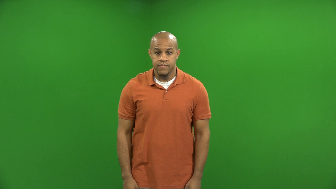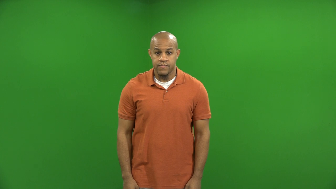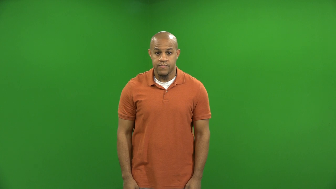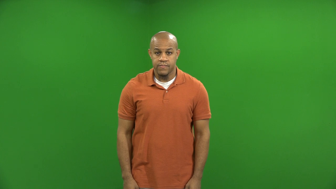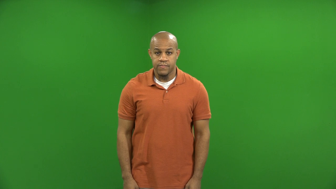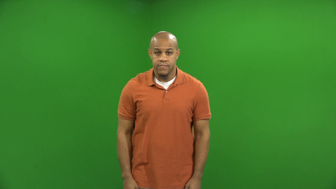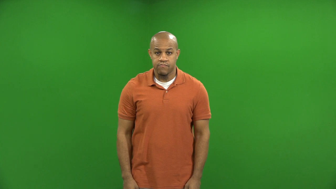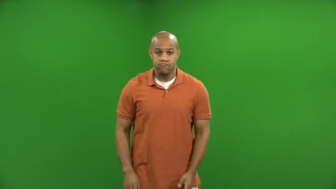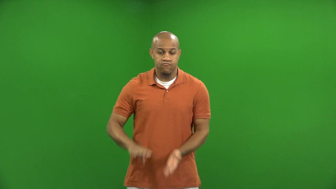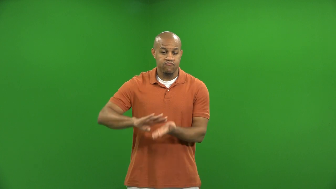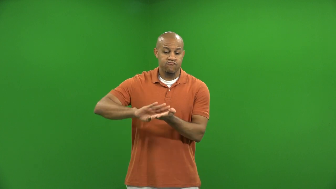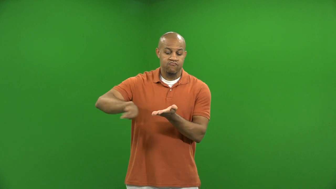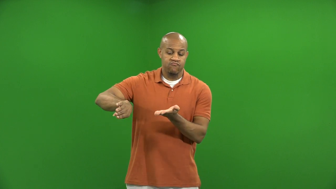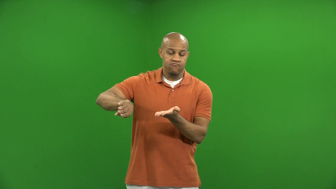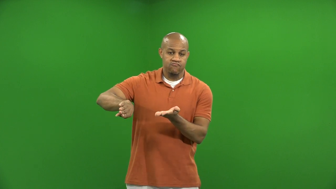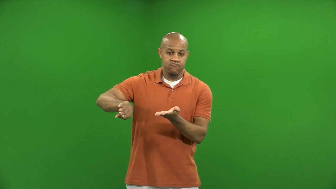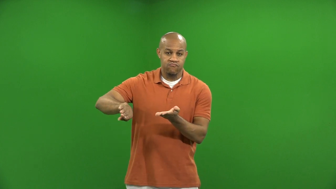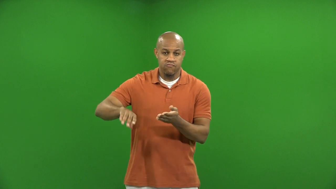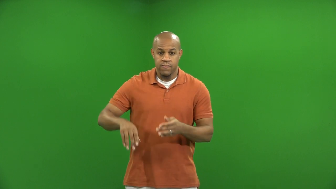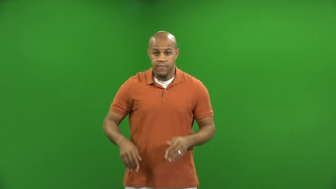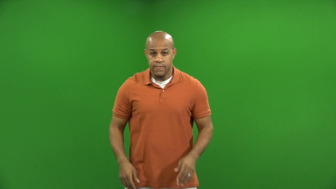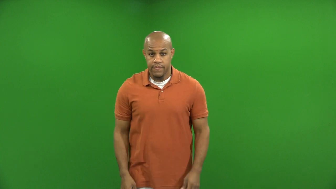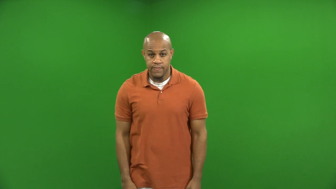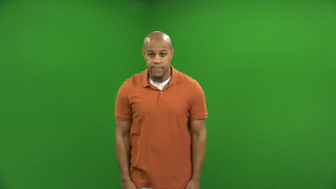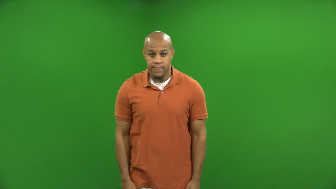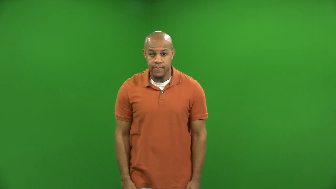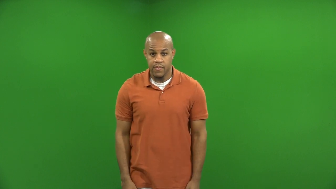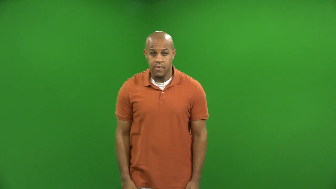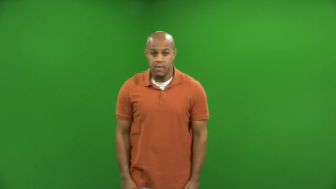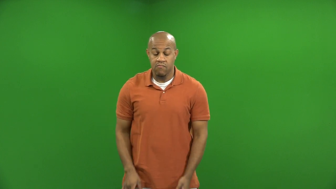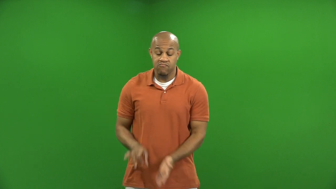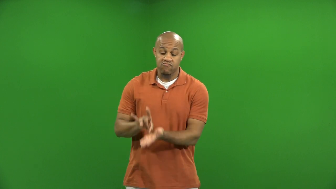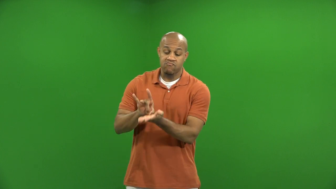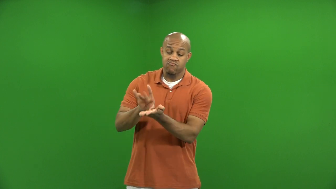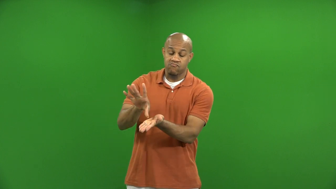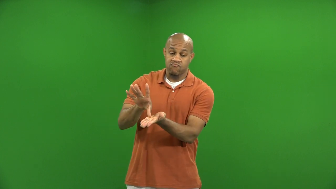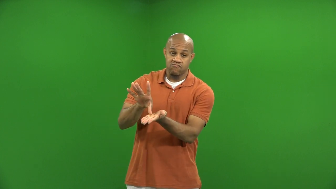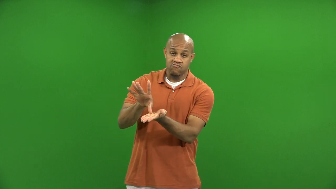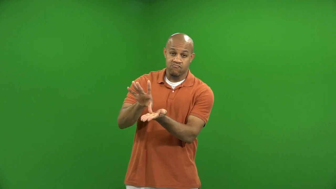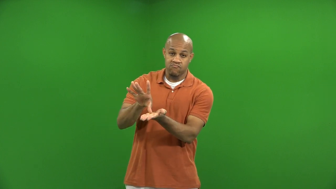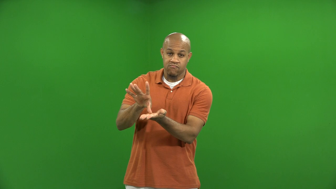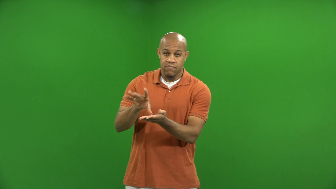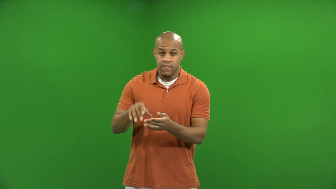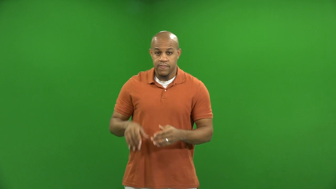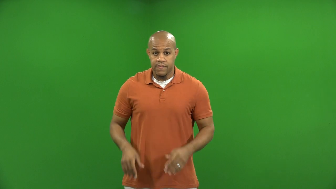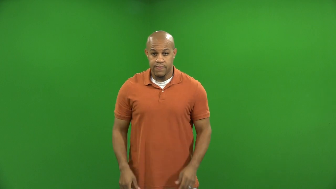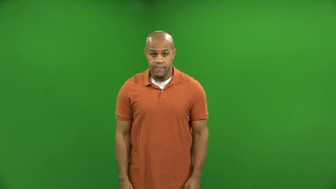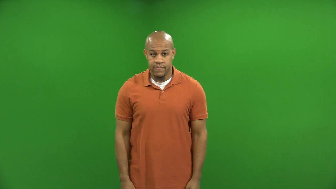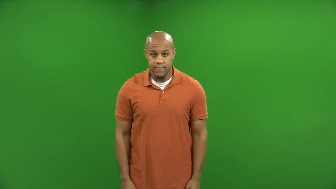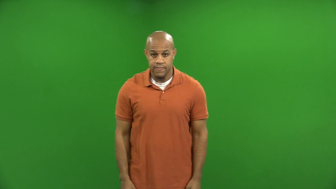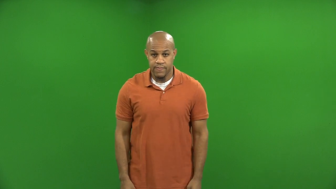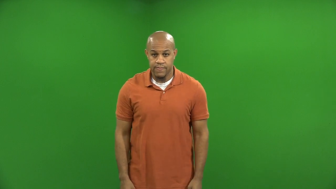Cut from the team